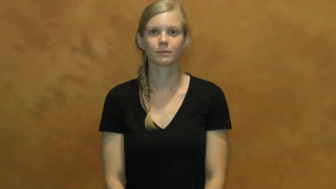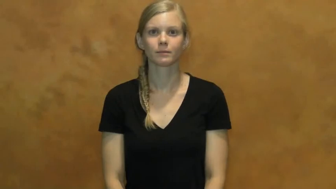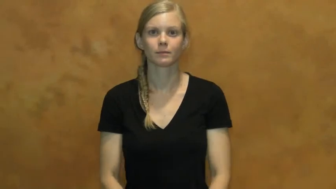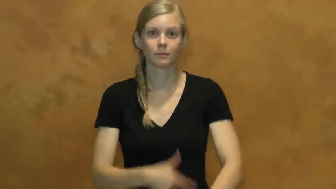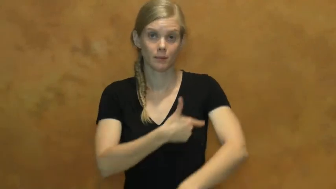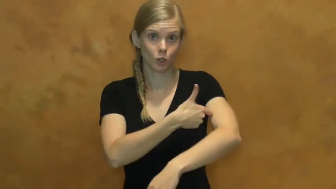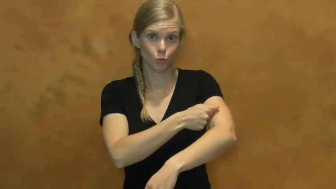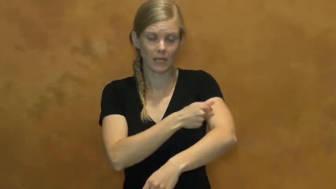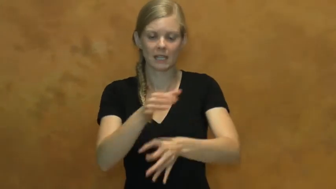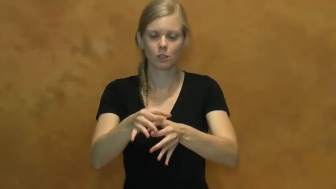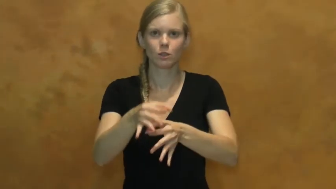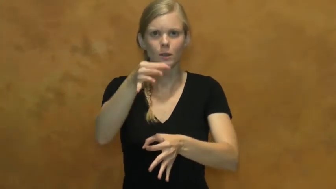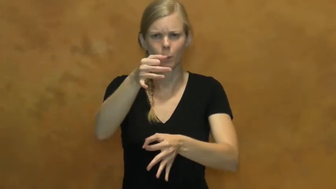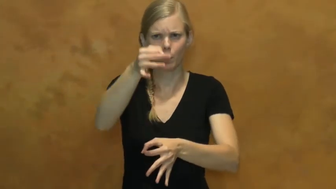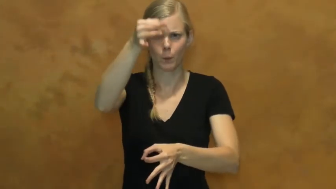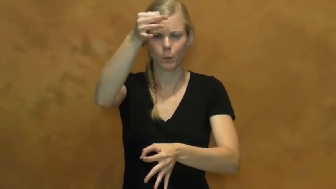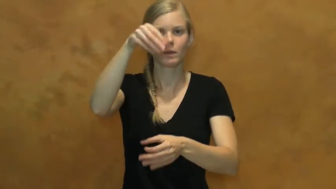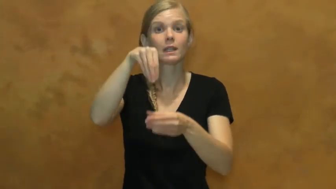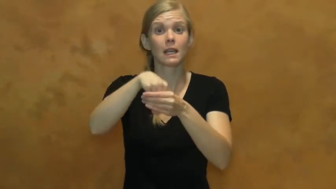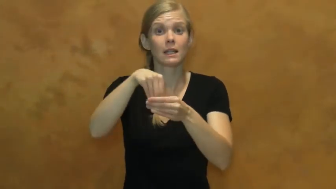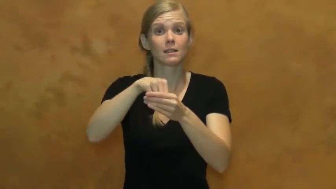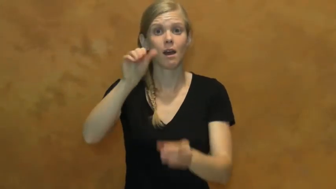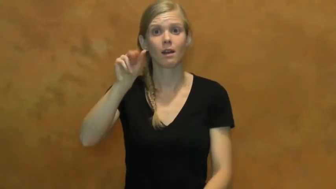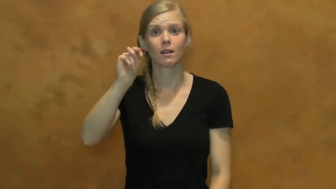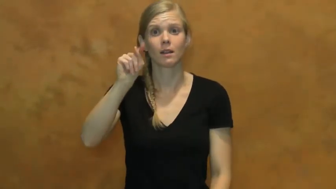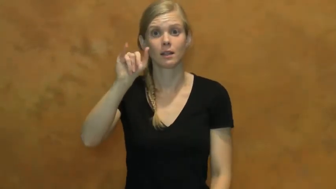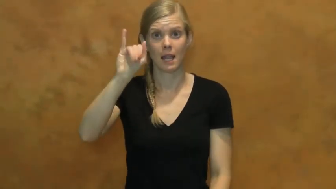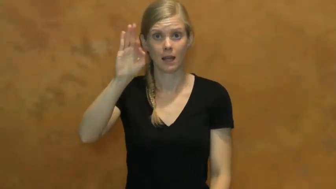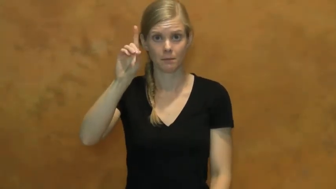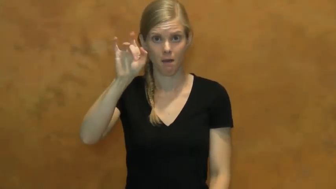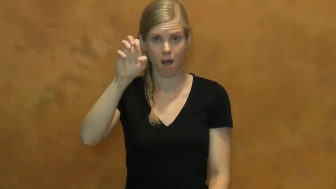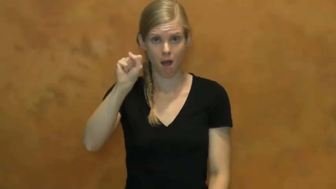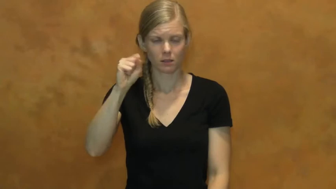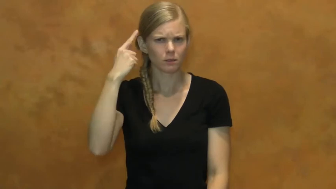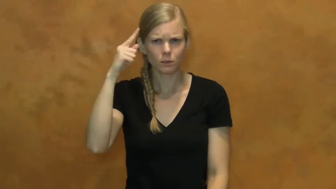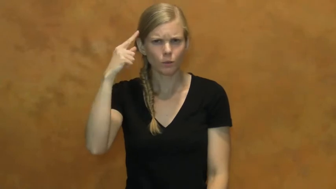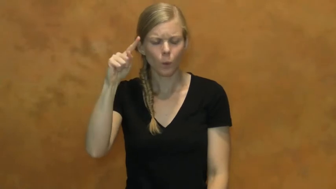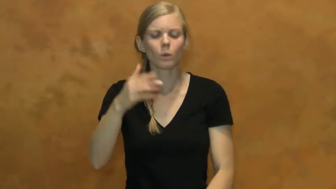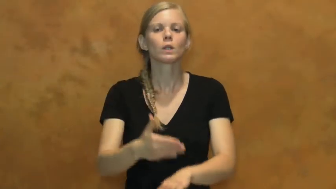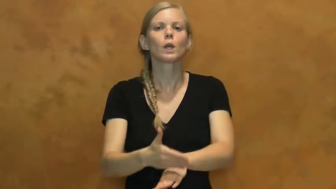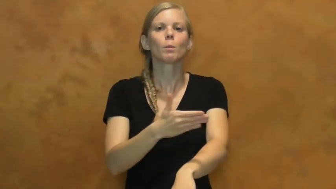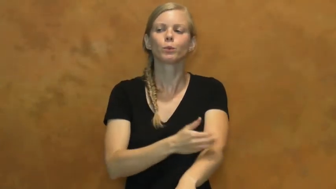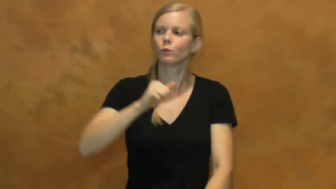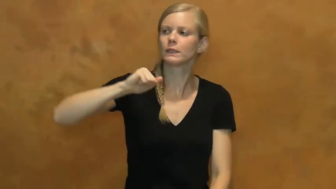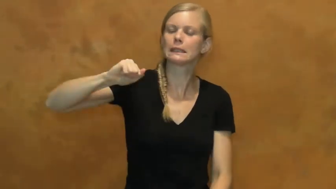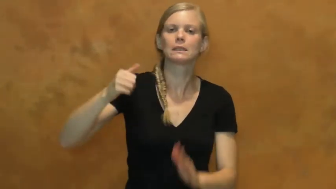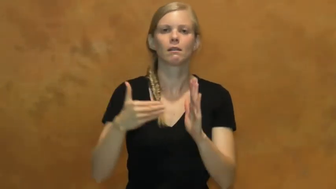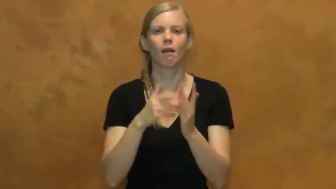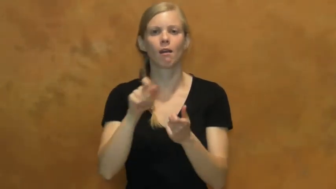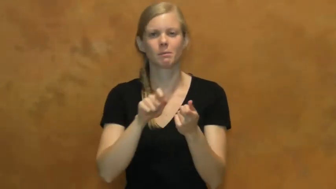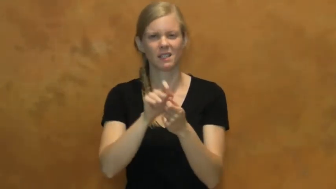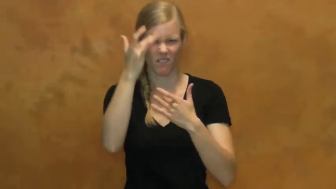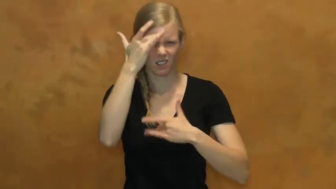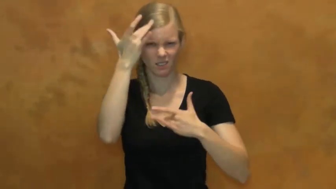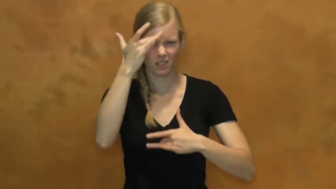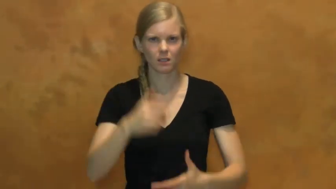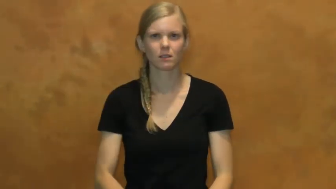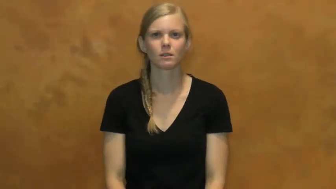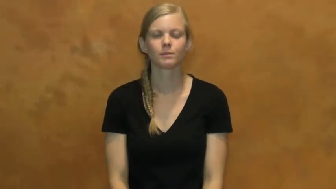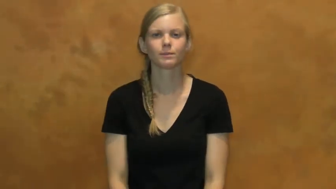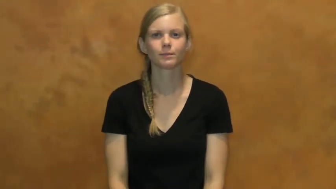immunization shot